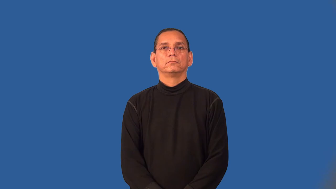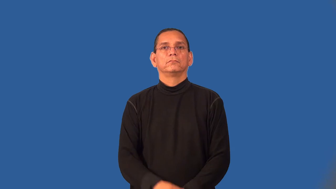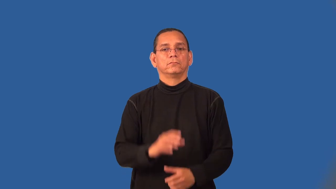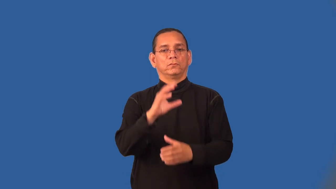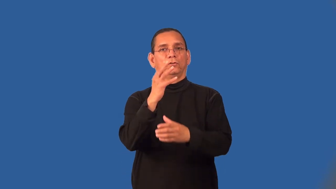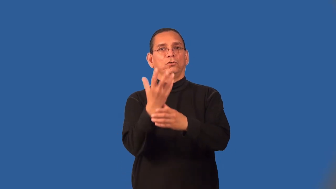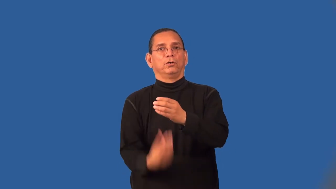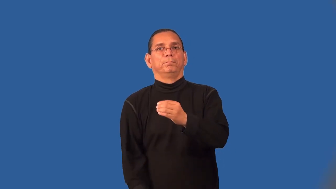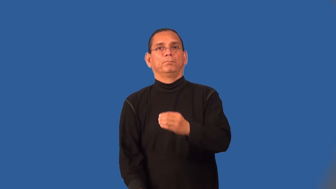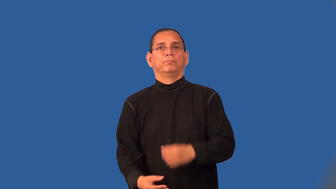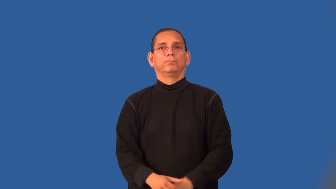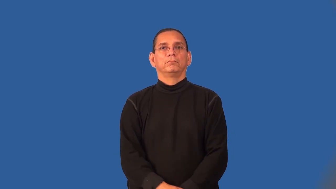sinkhole